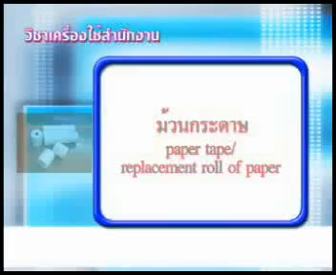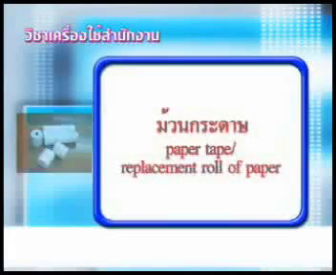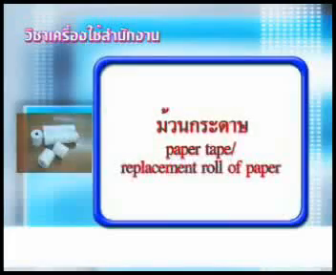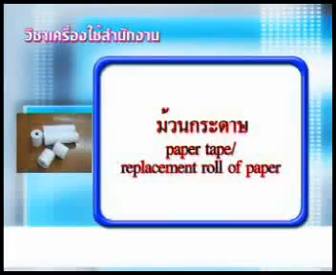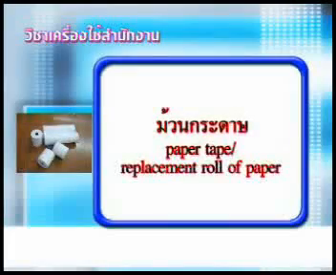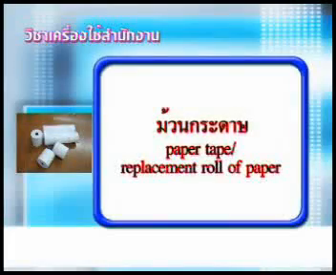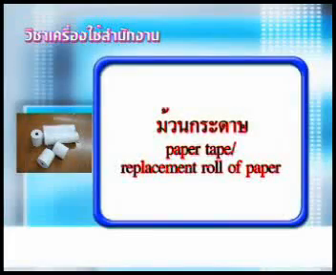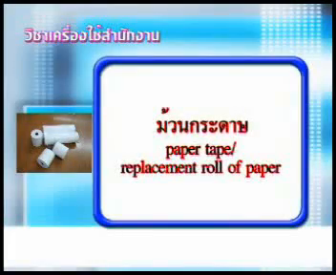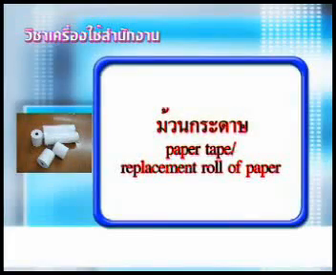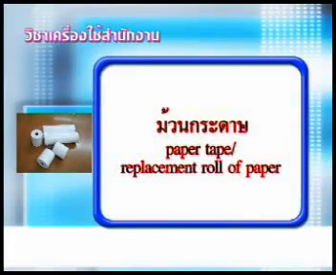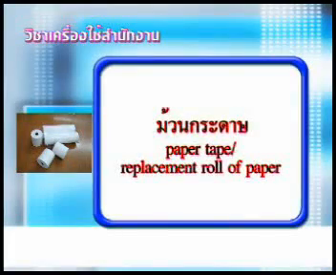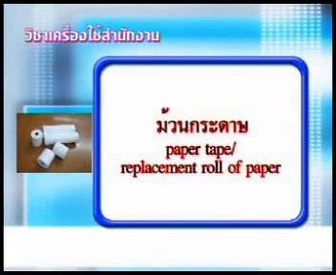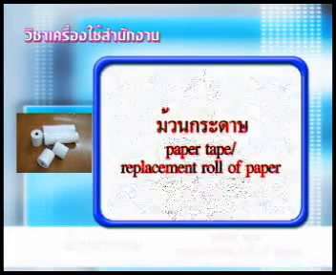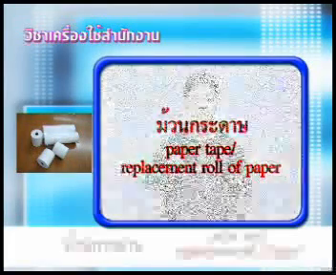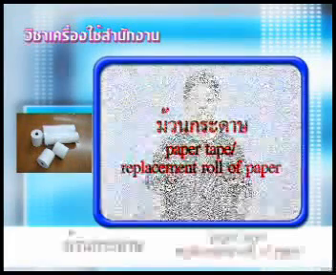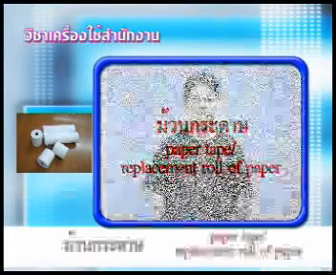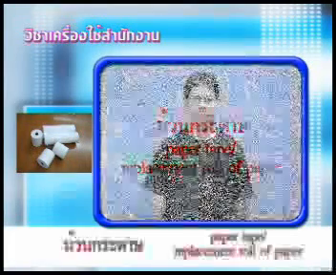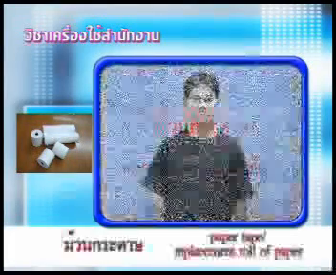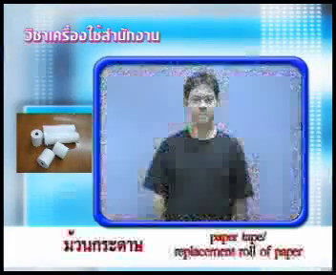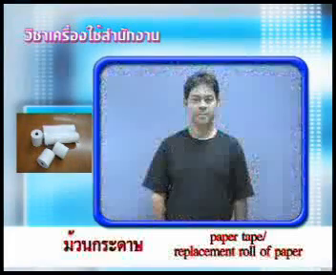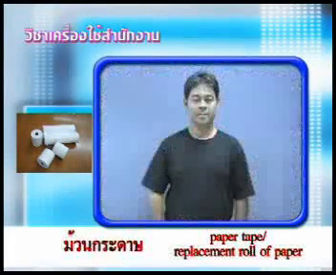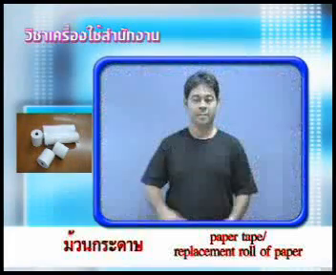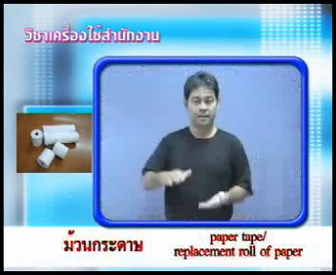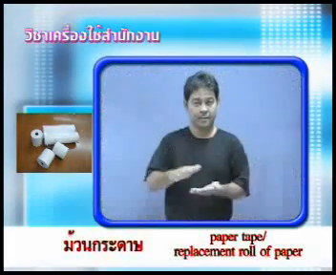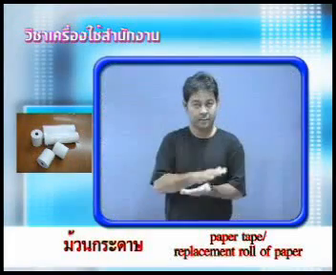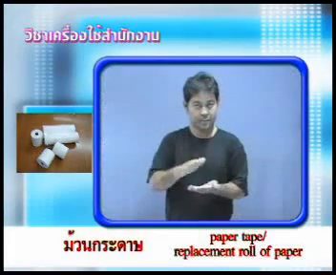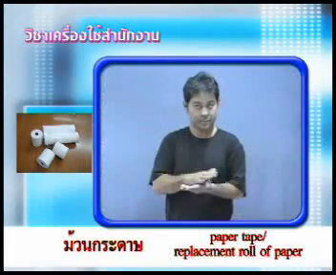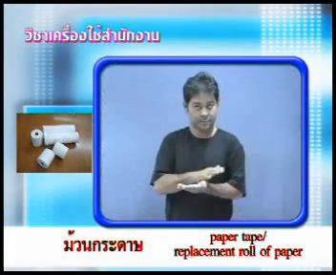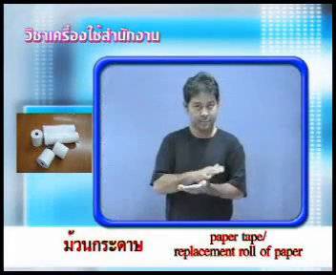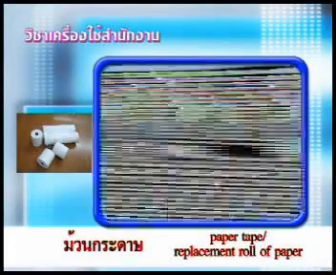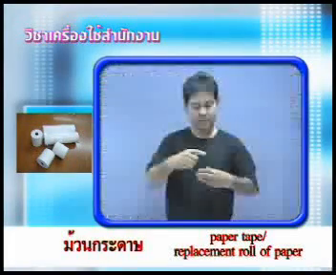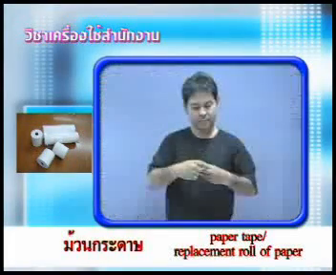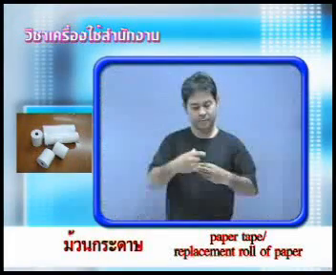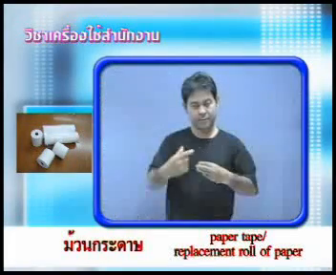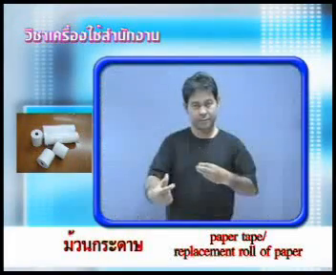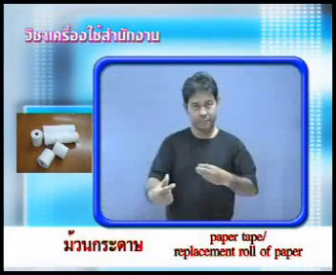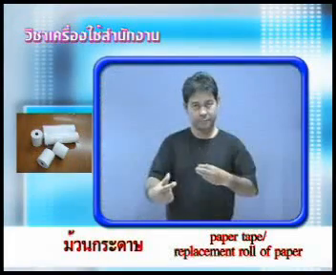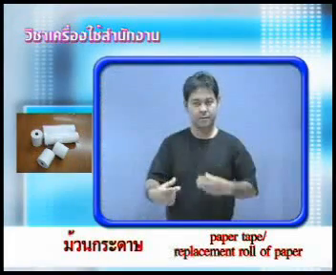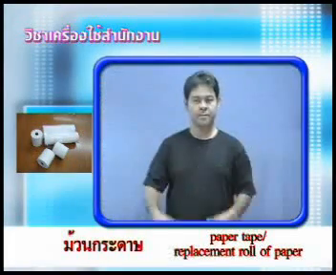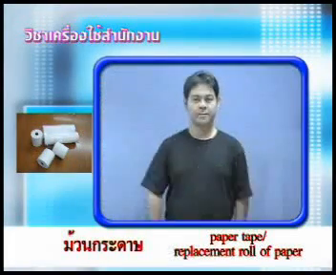papertape